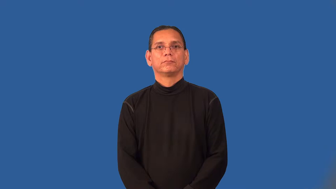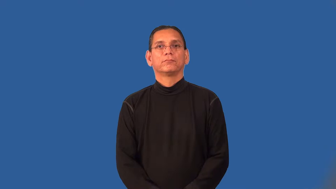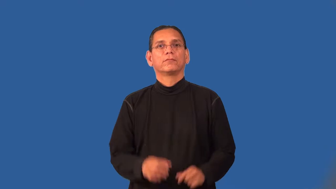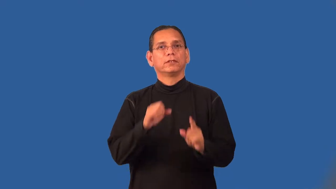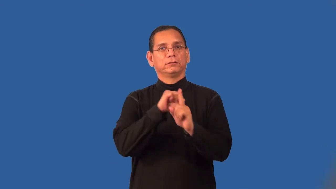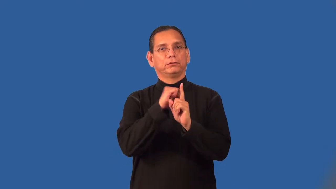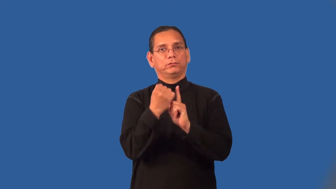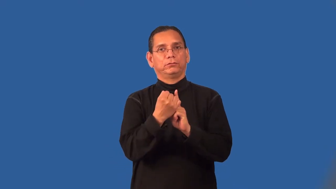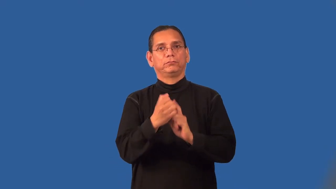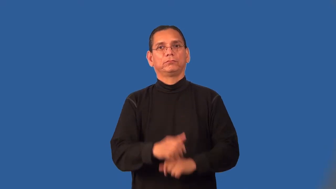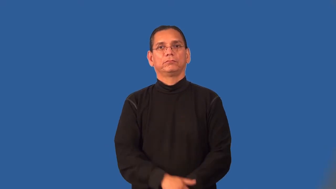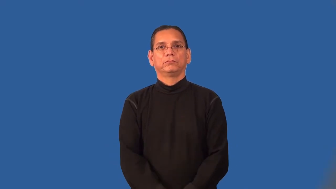position-situation